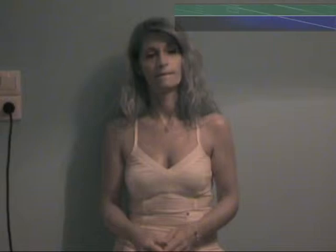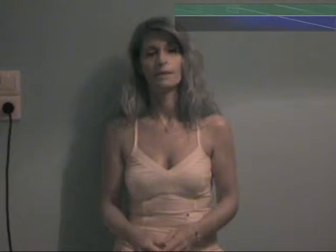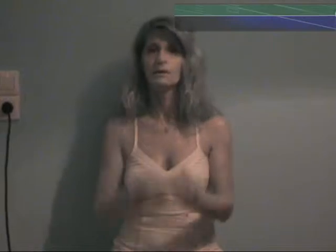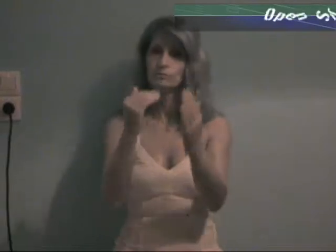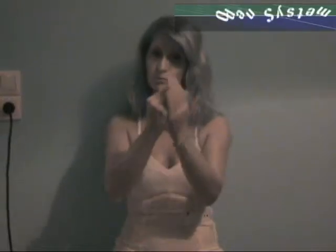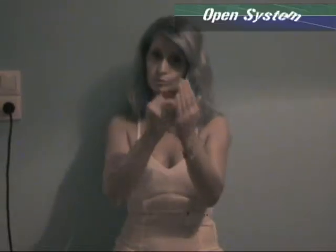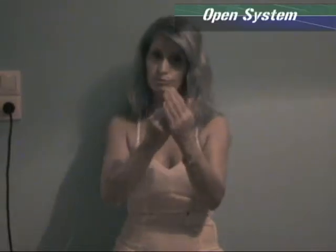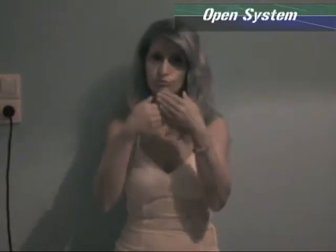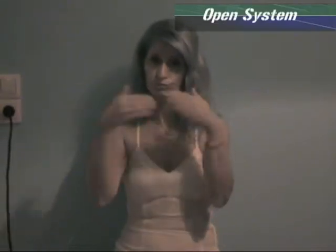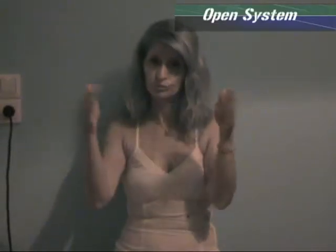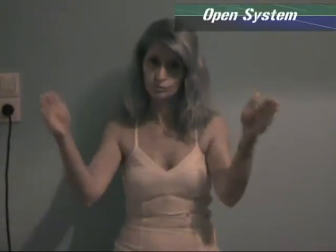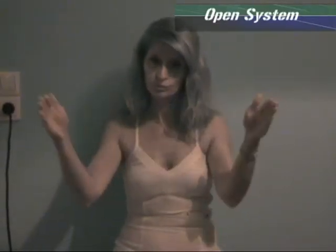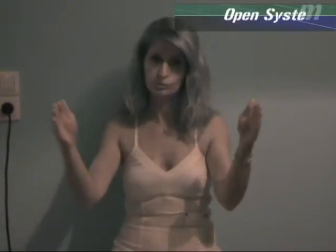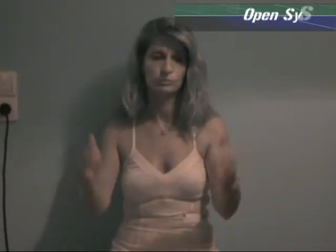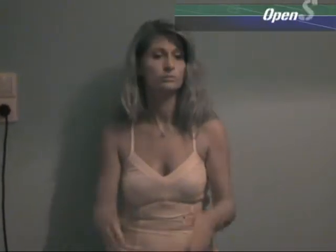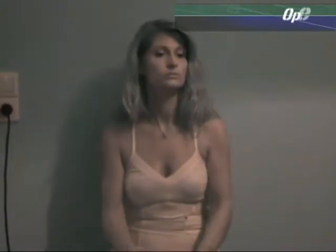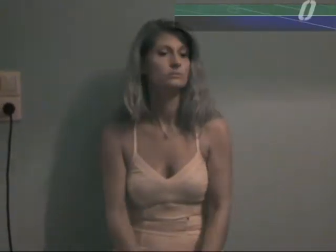Open System